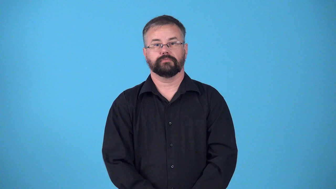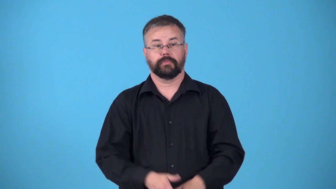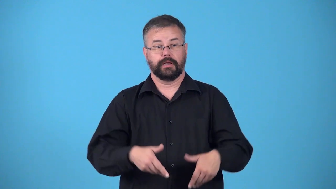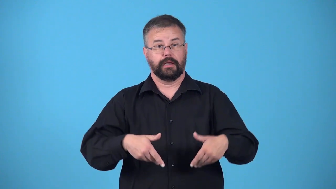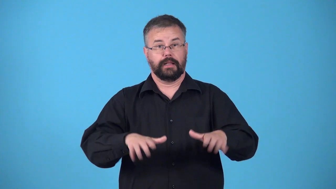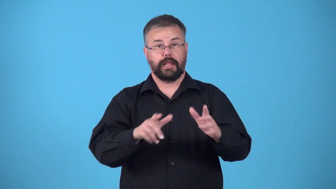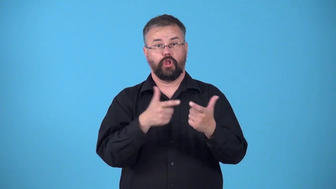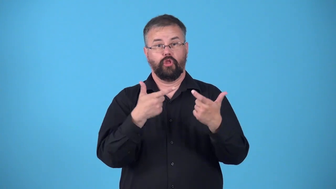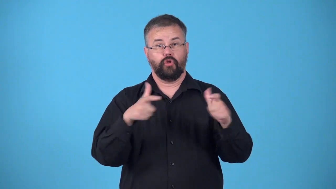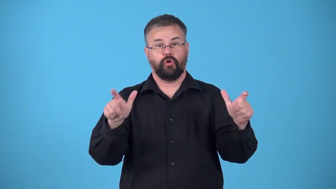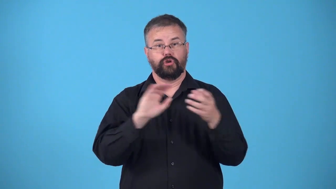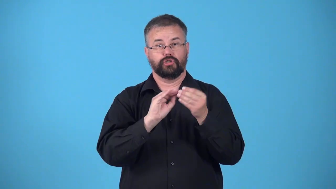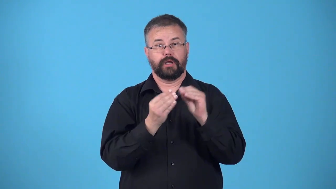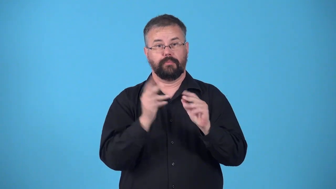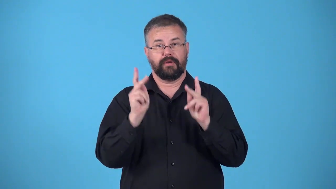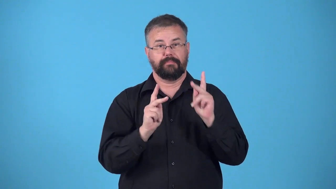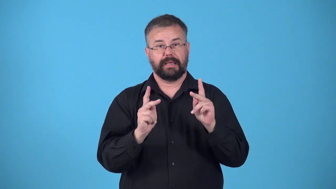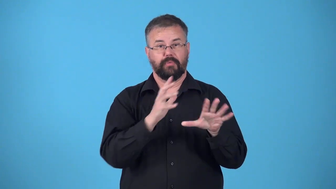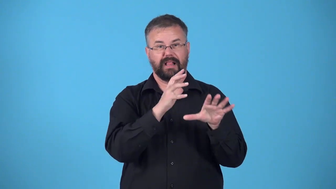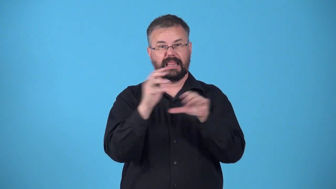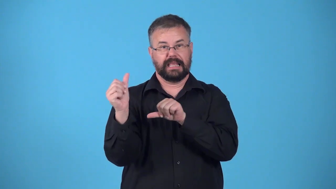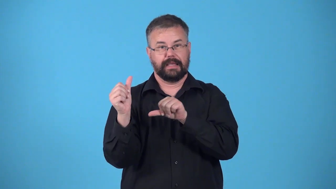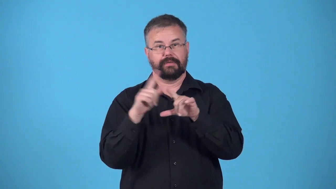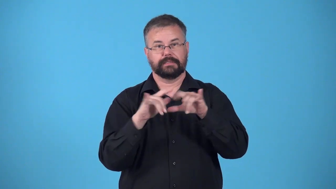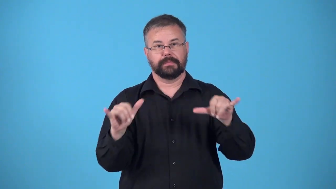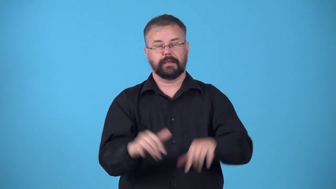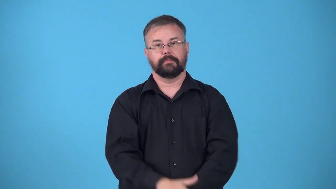disgorge